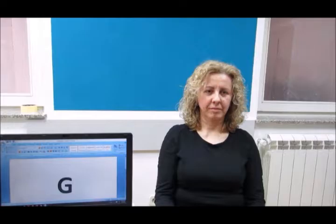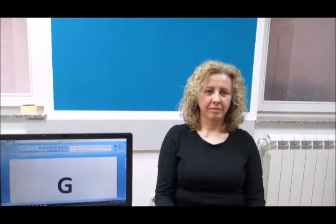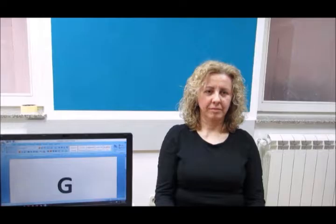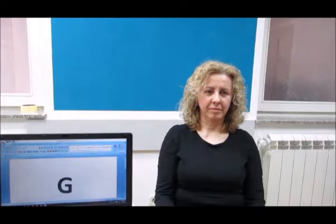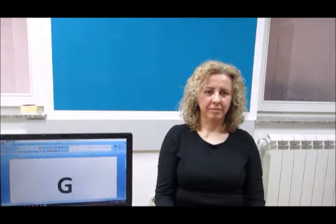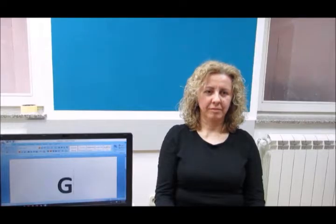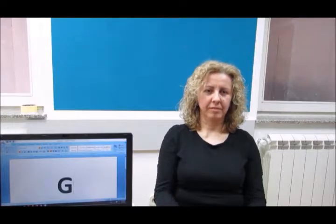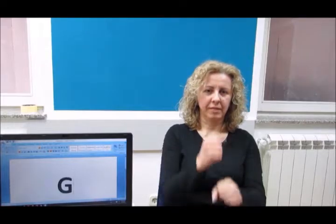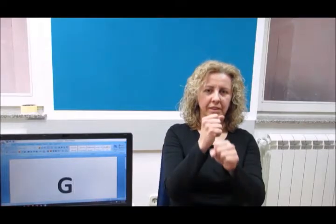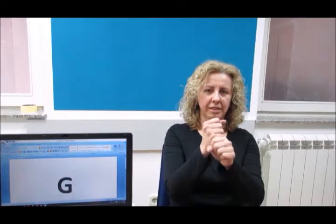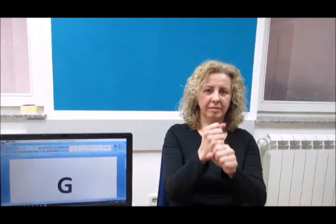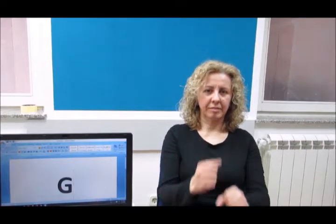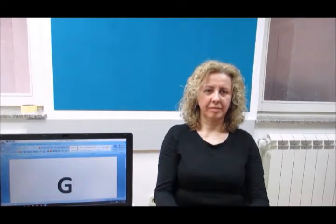letterg